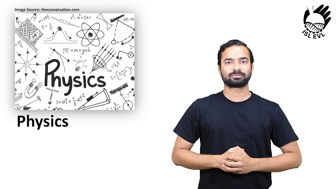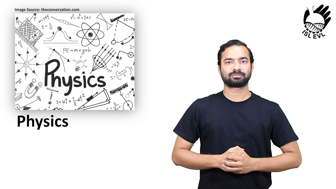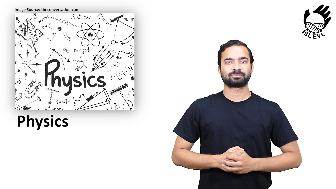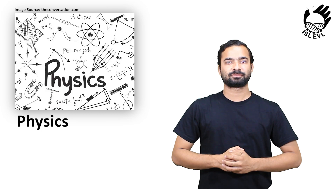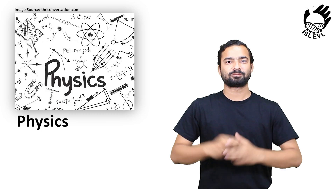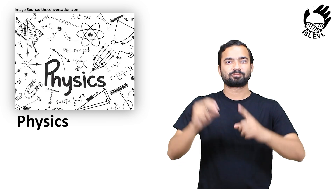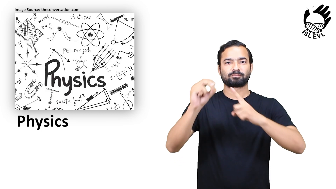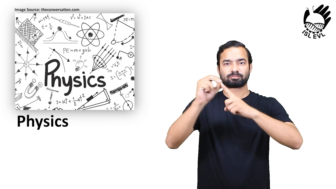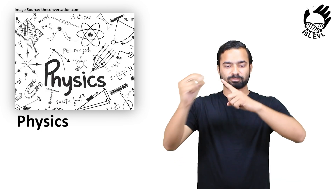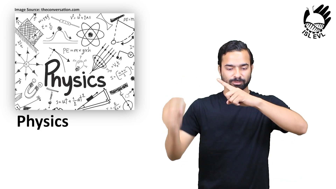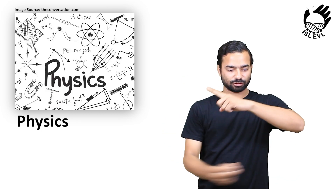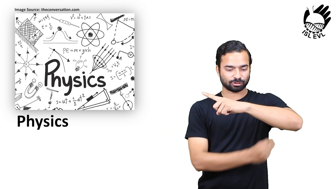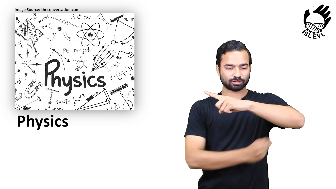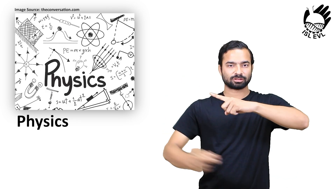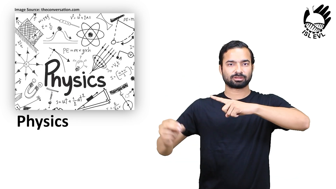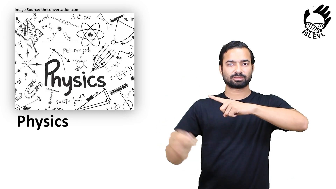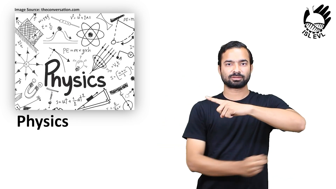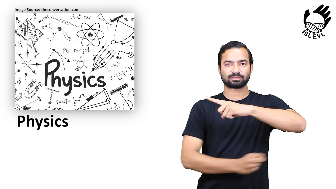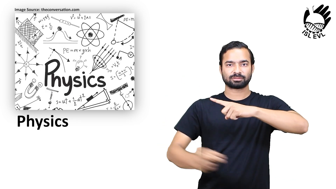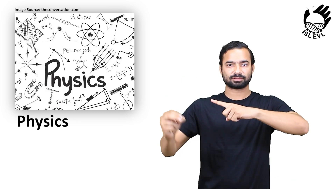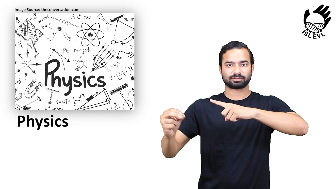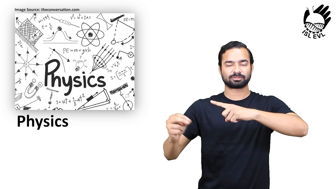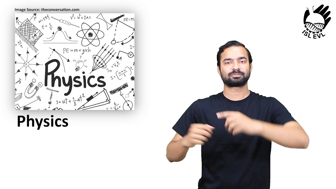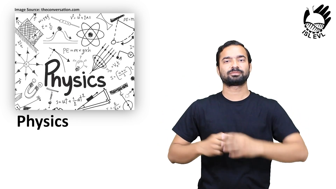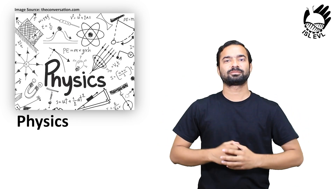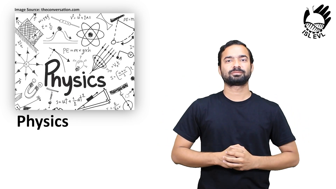Physics